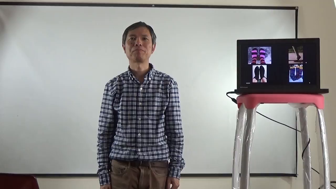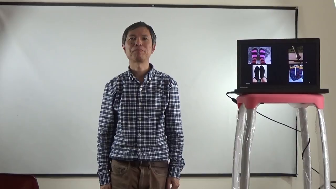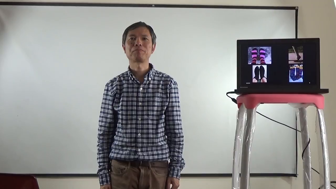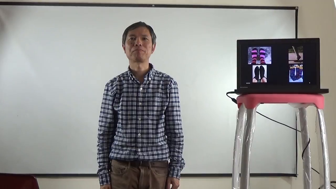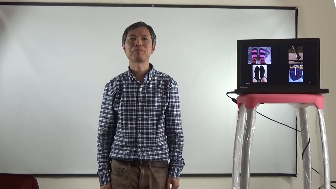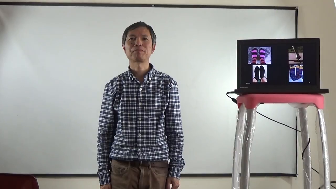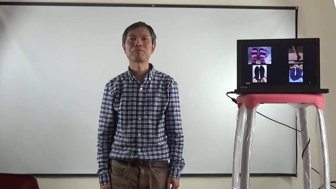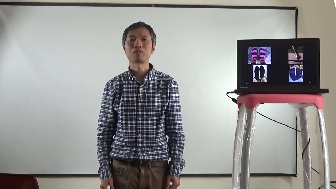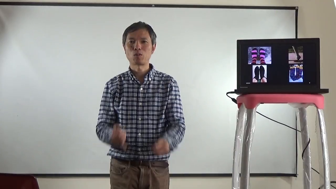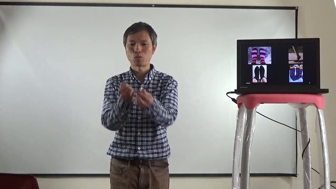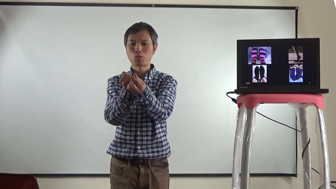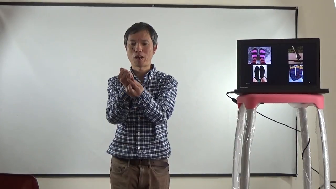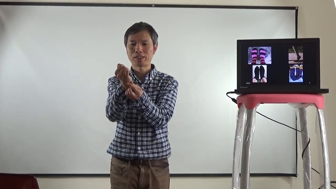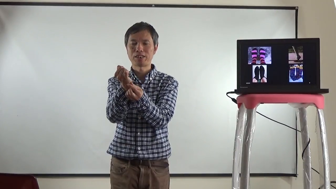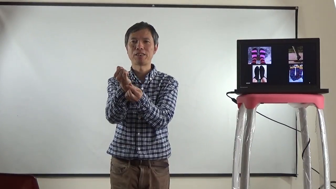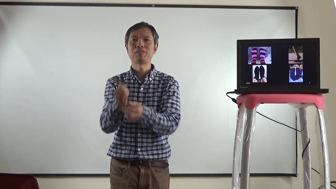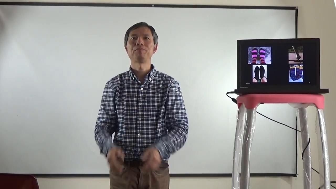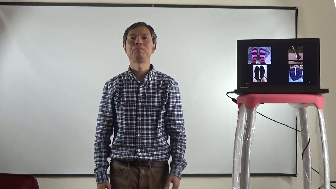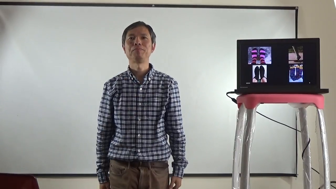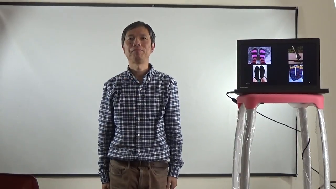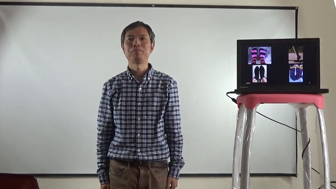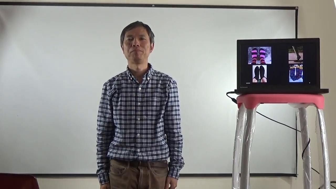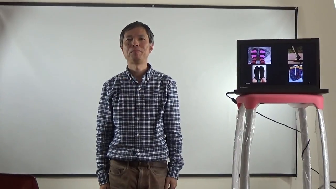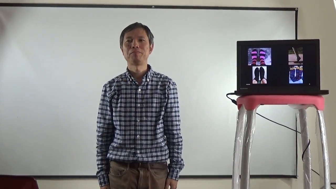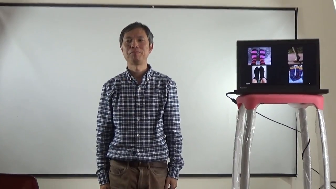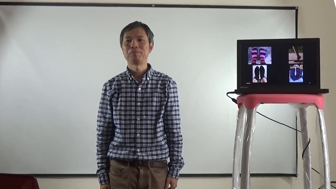sock